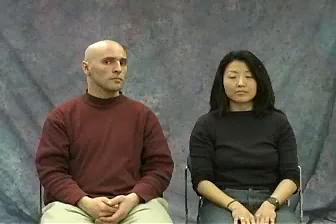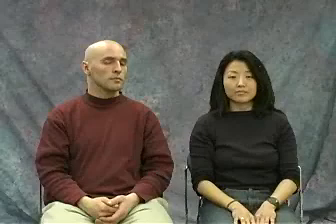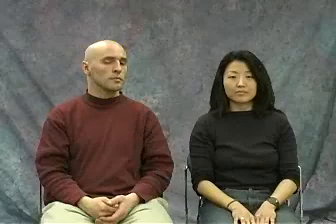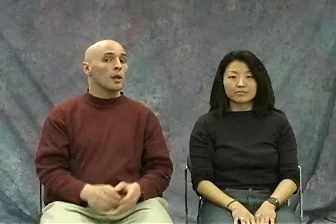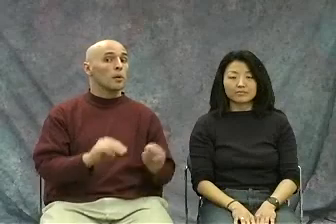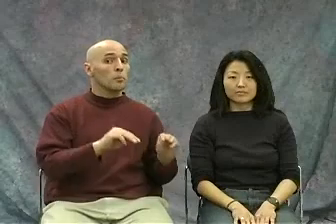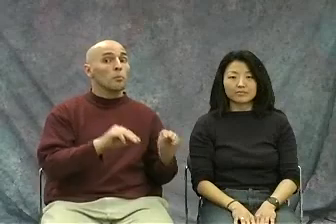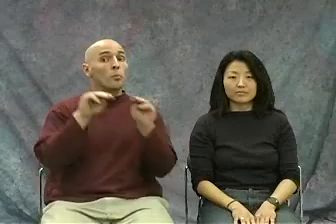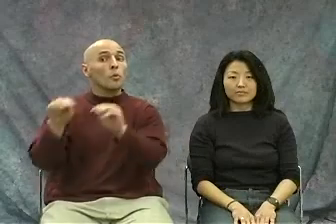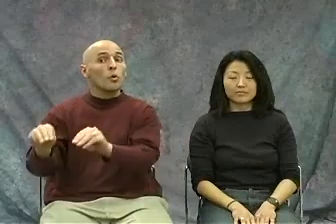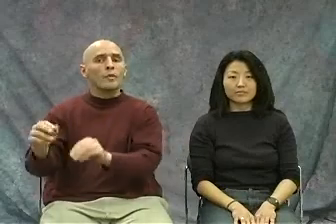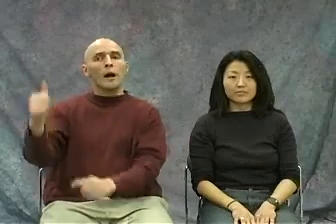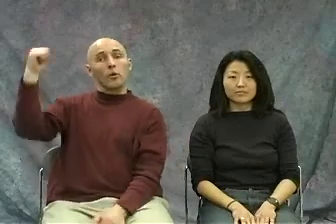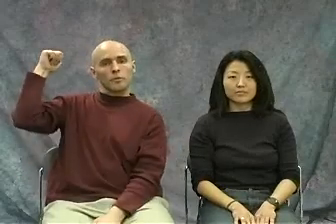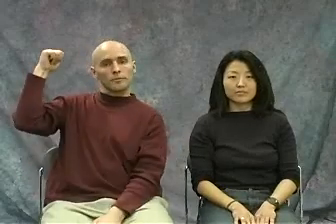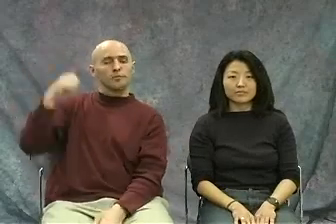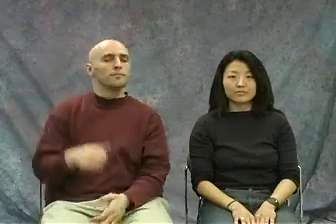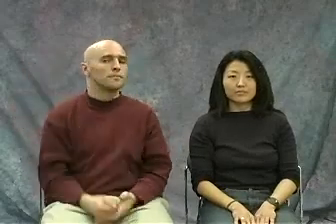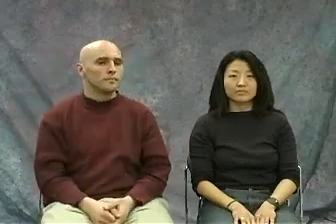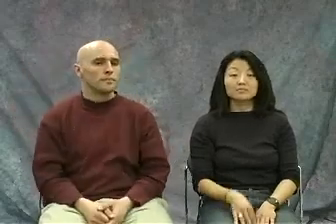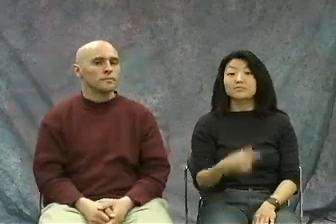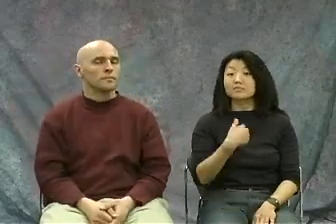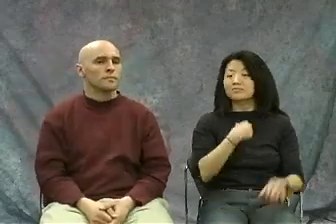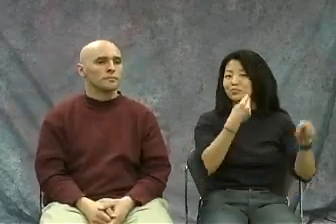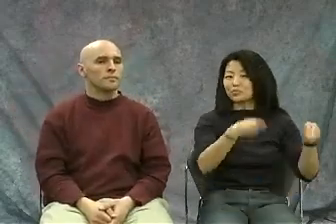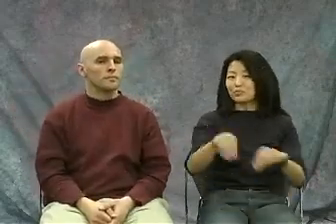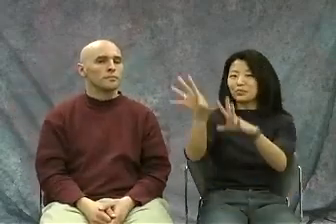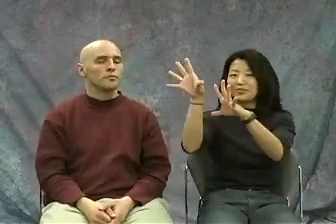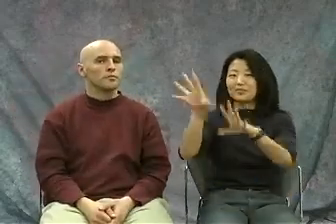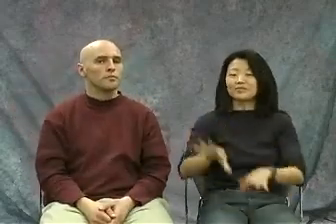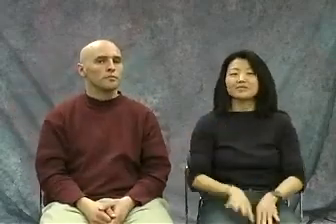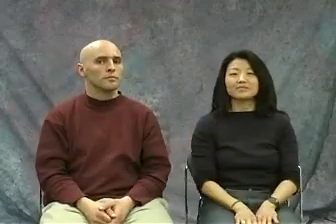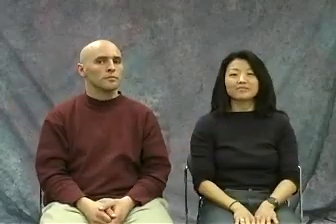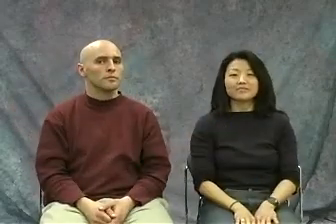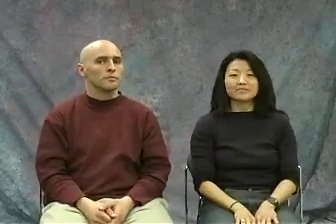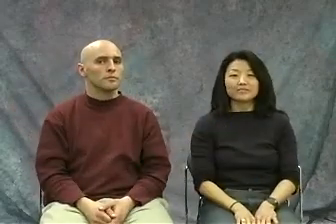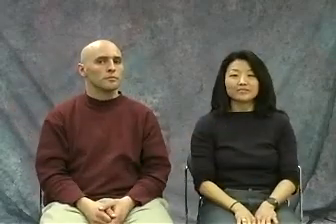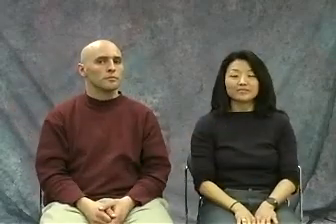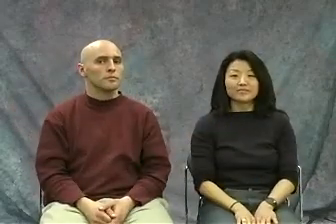moveout